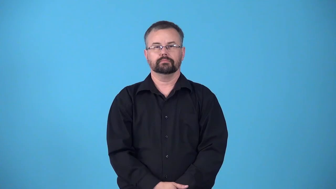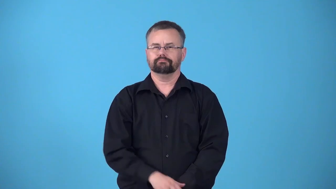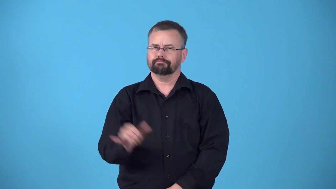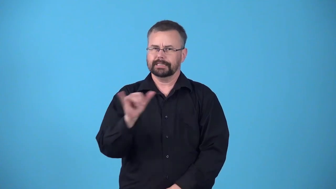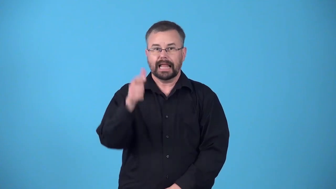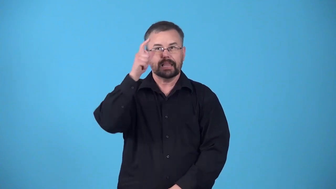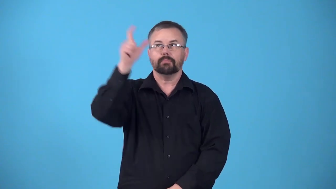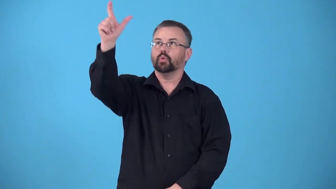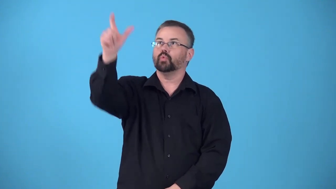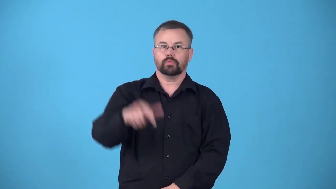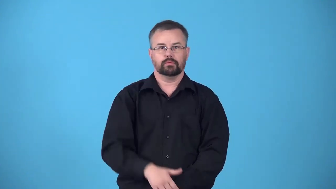moonlike